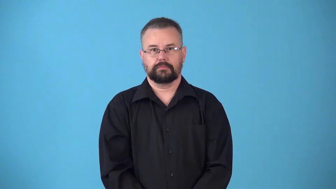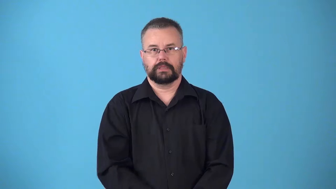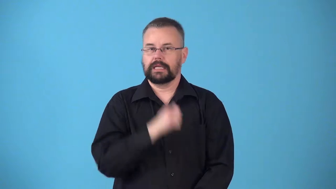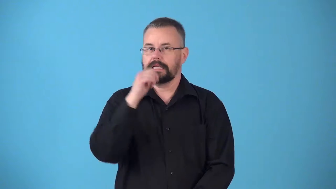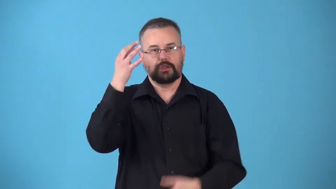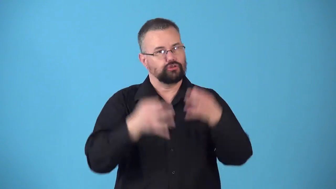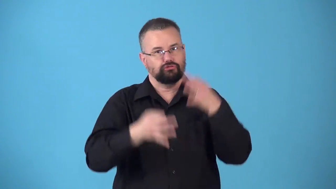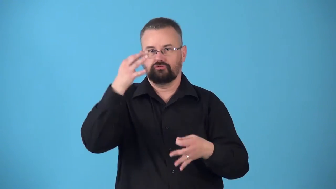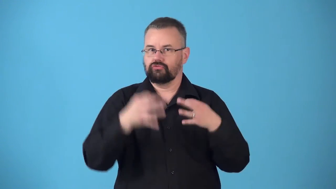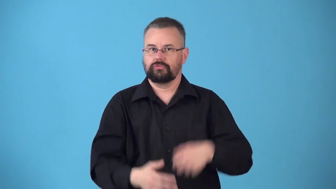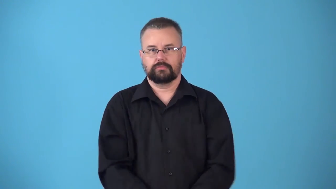nonjudgmental